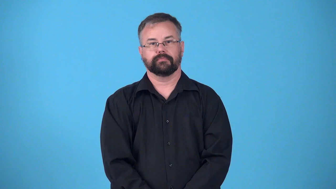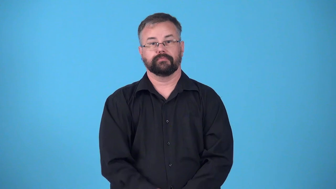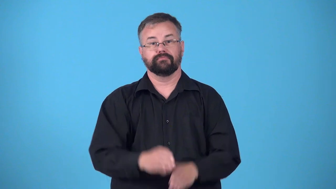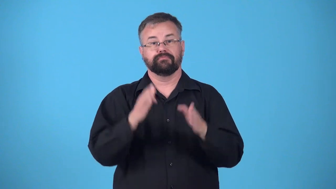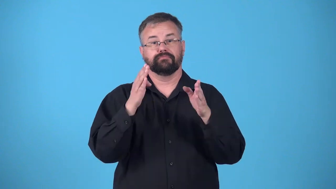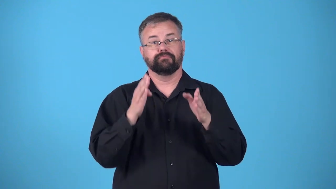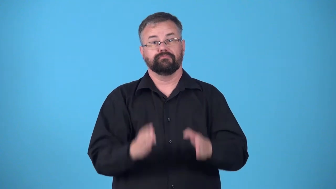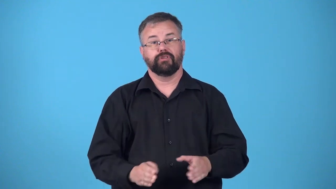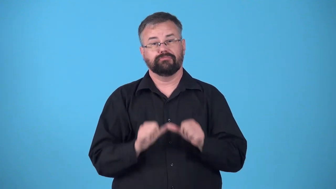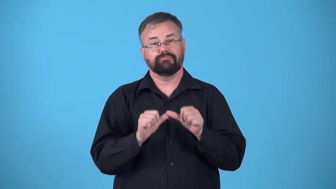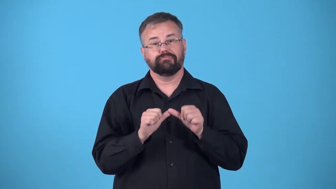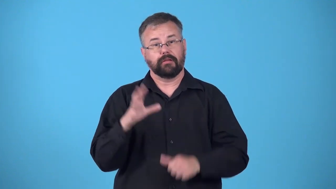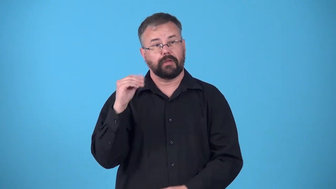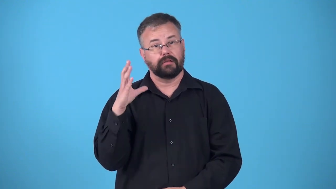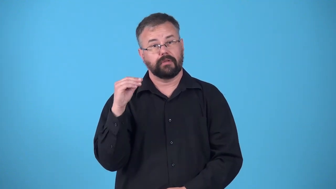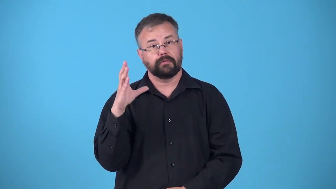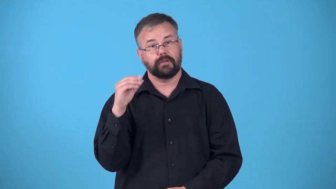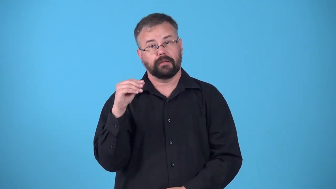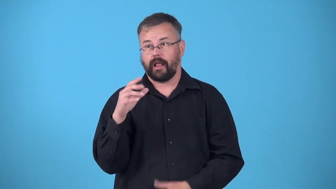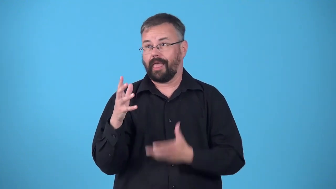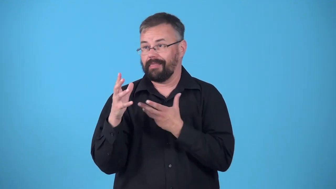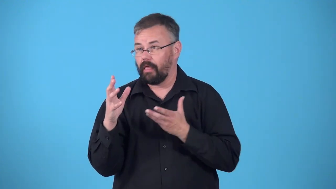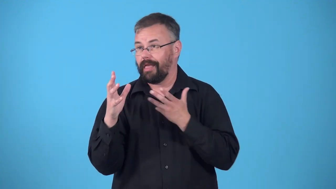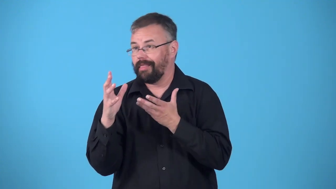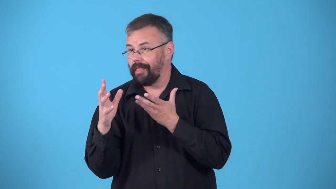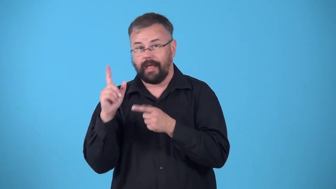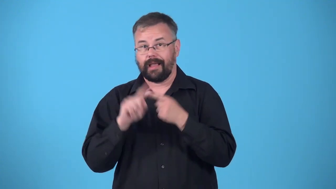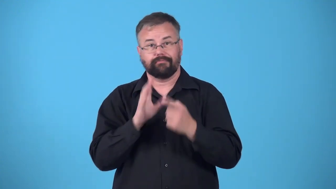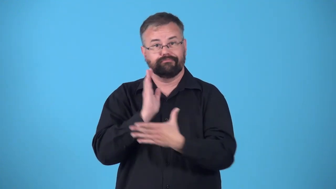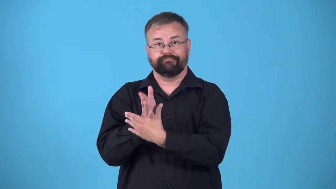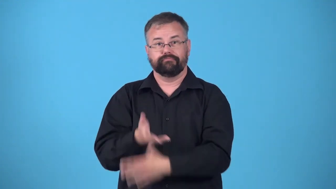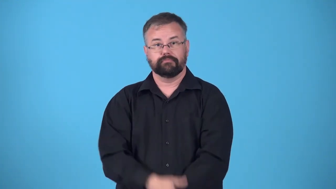can't get a word in edgewise